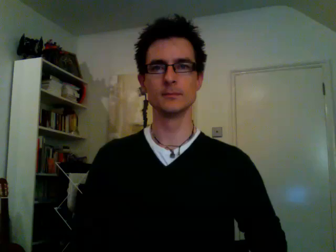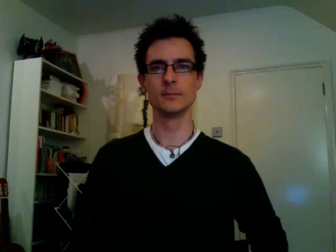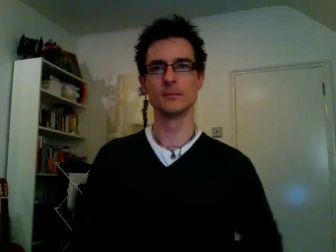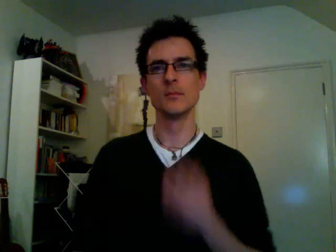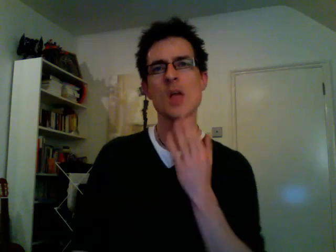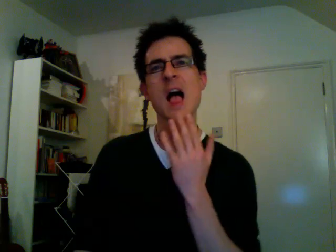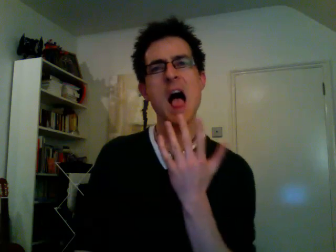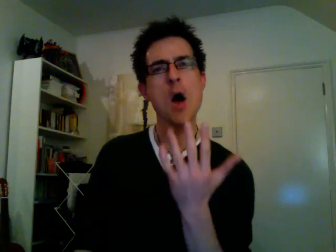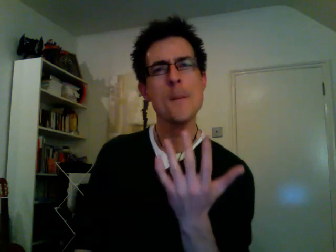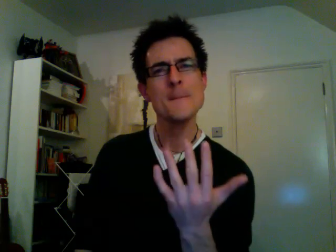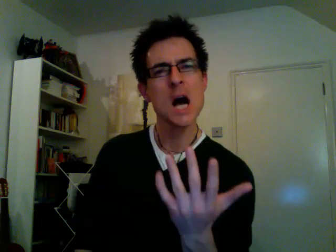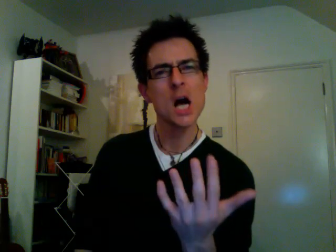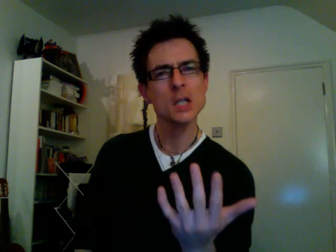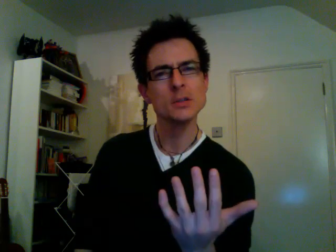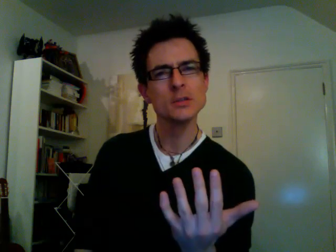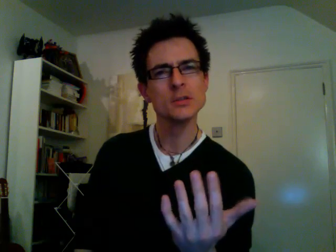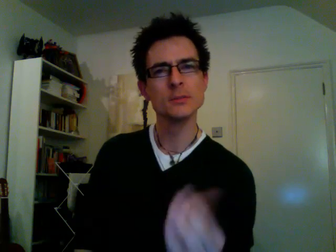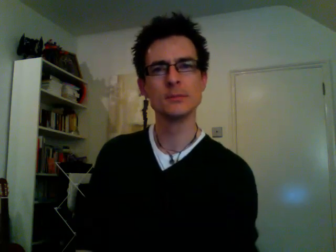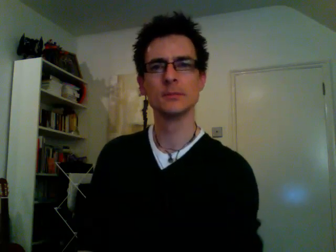how much